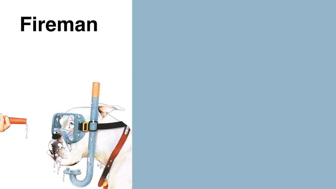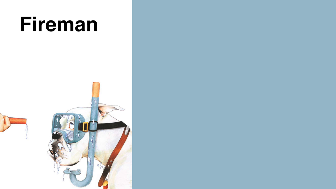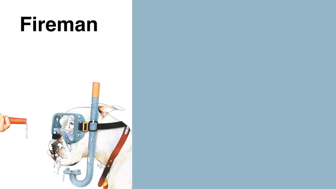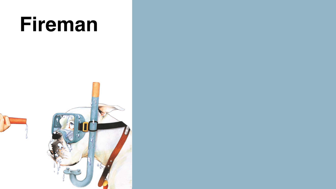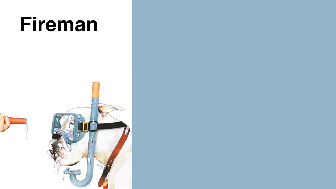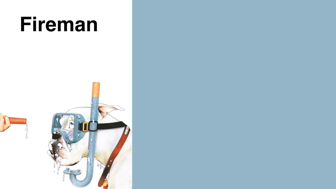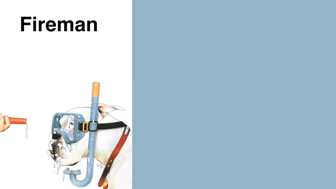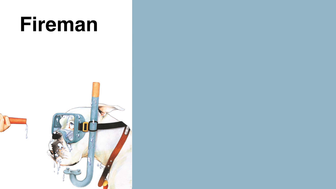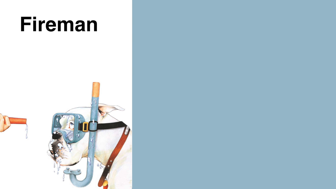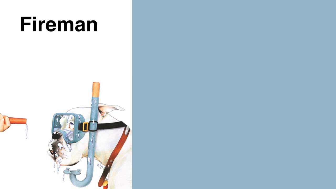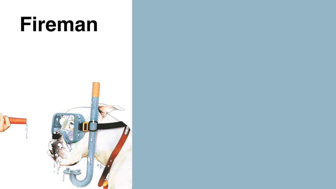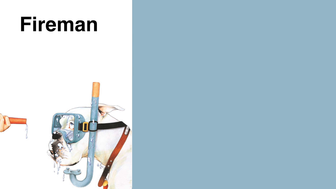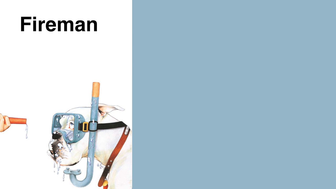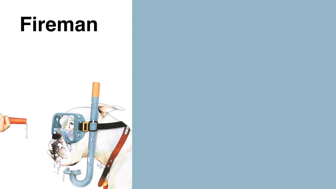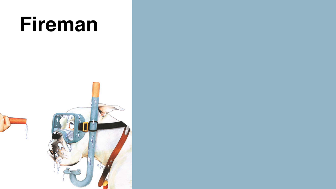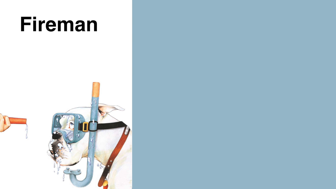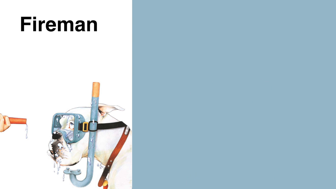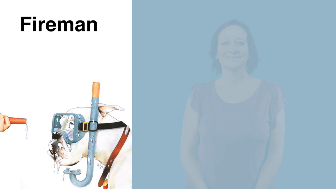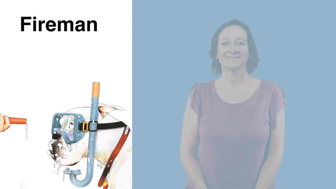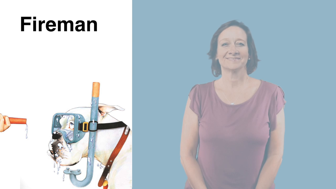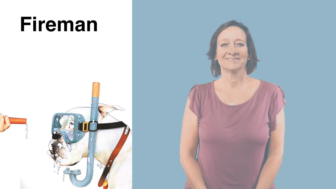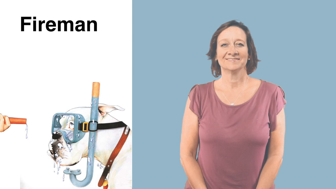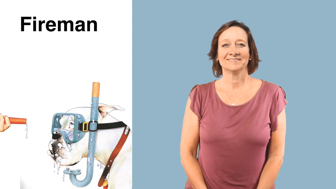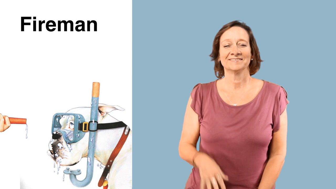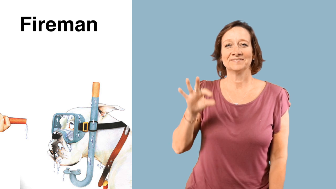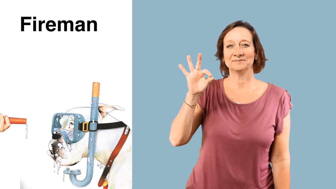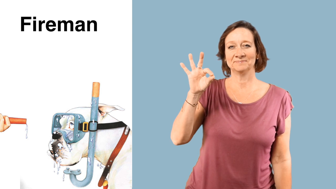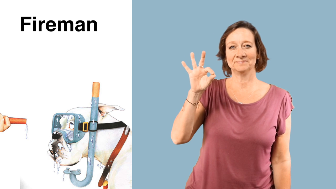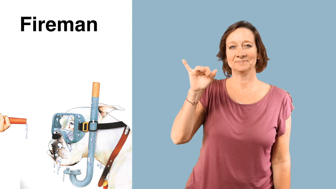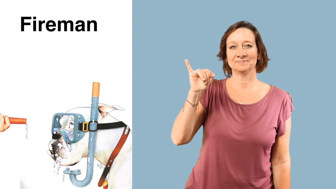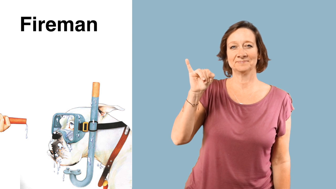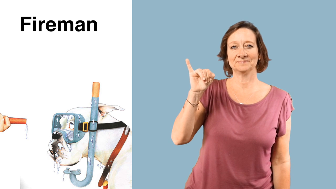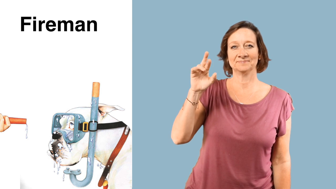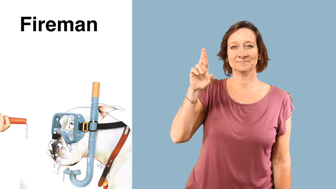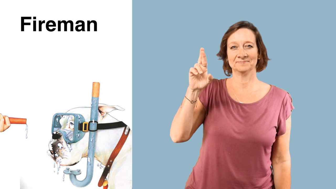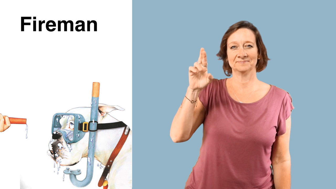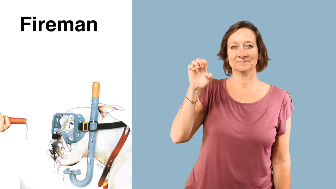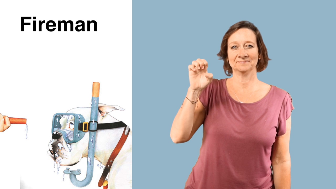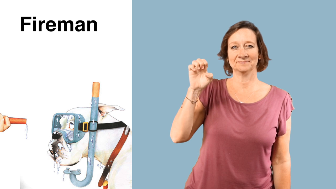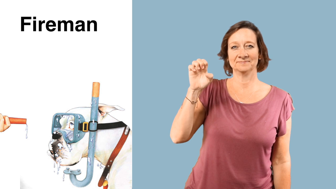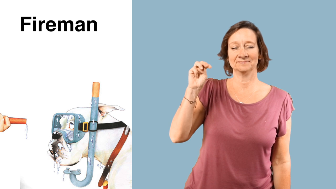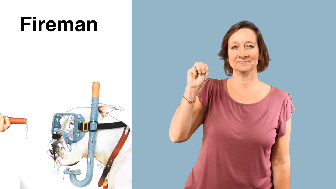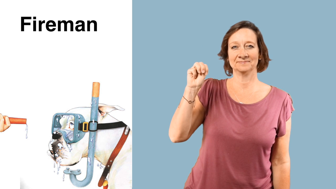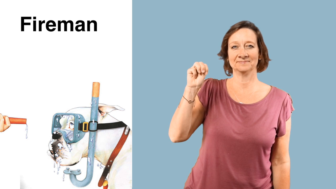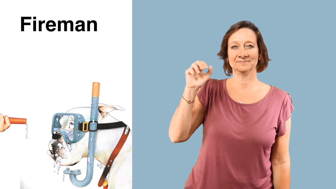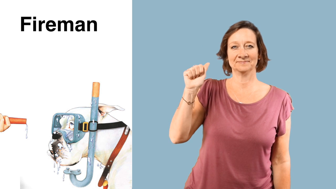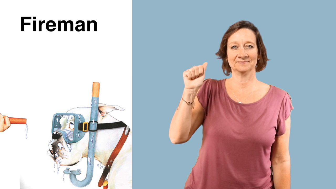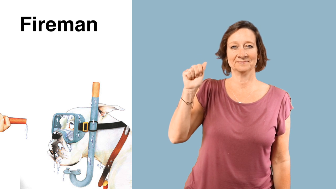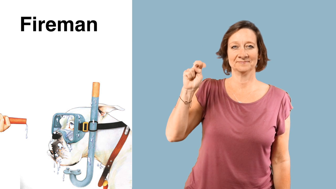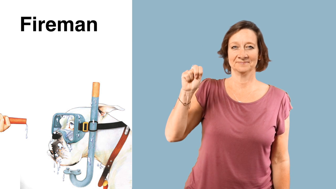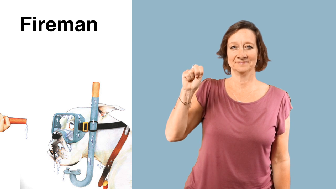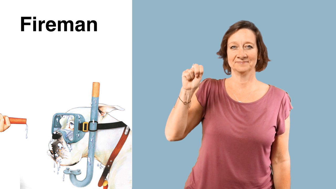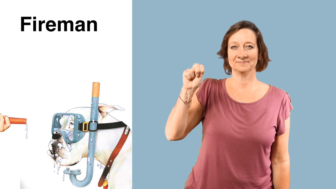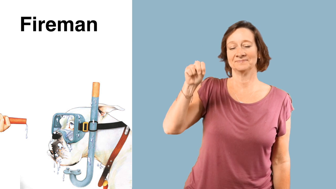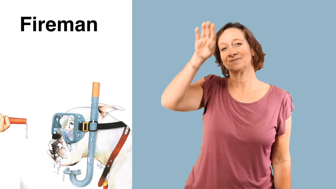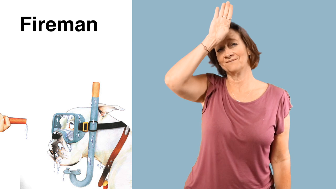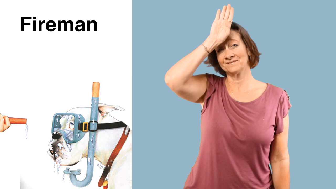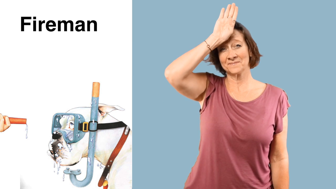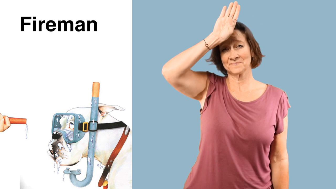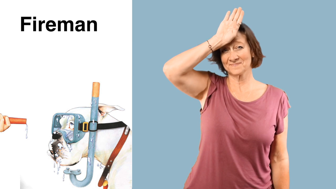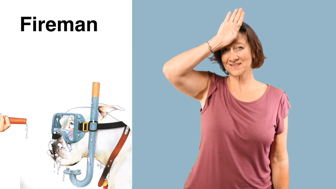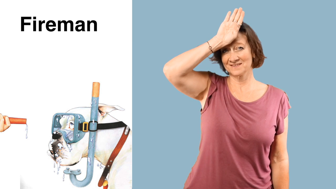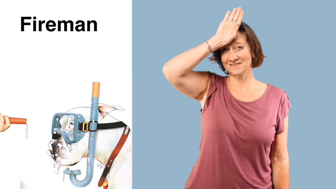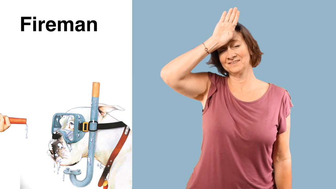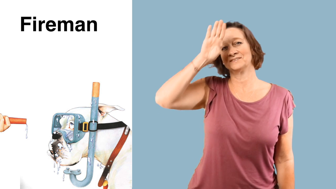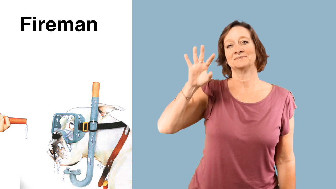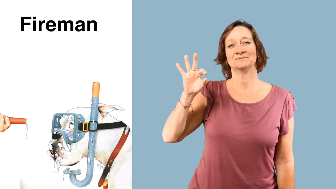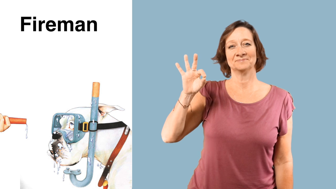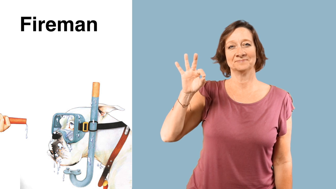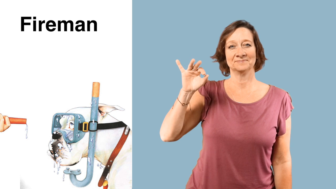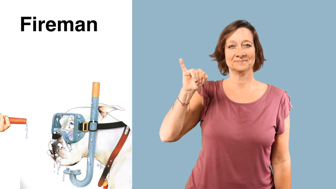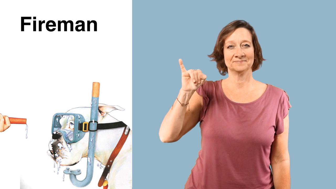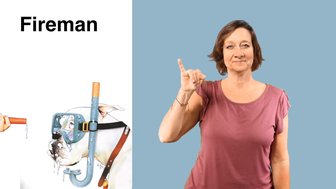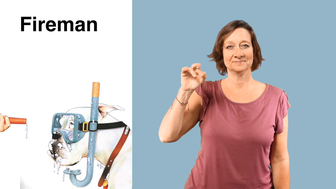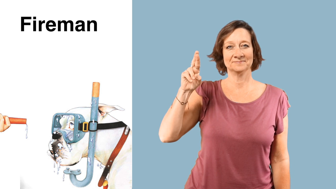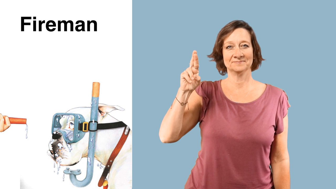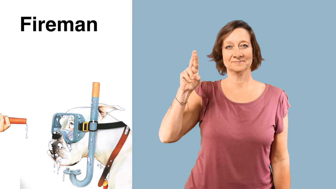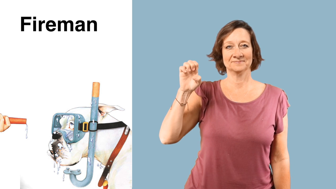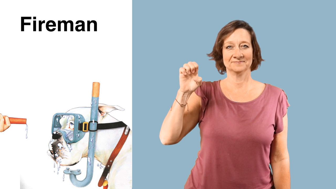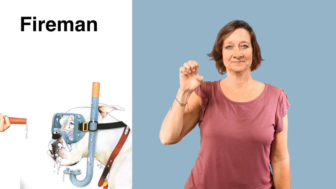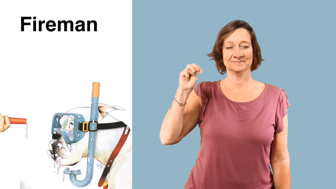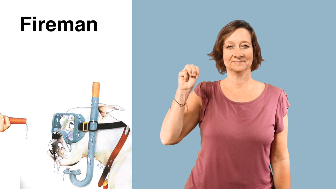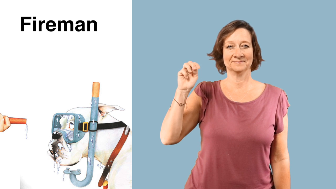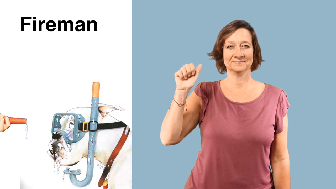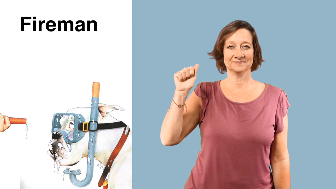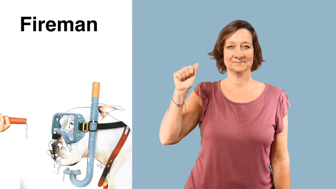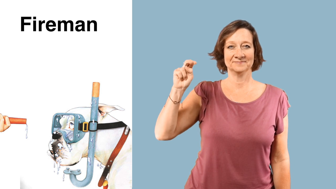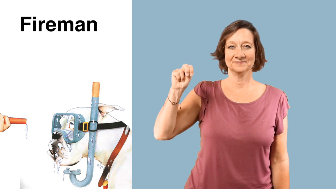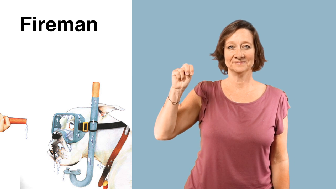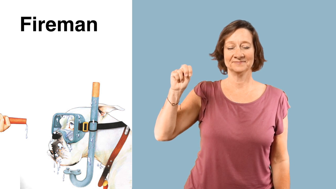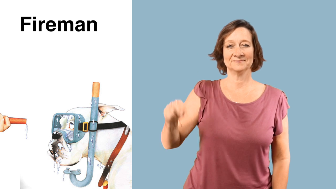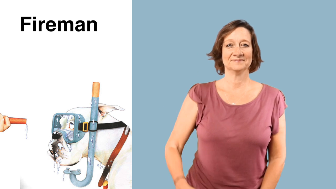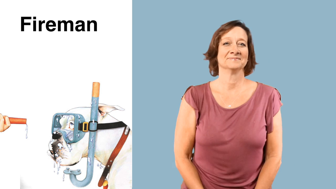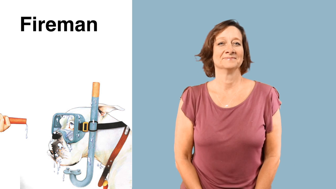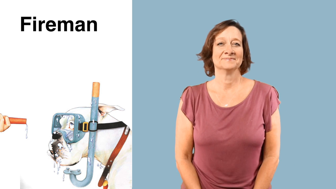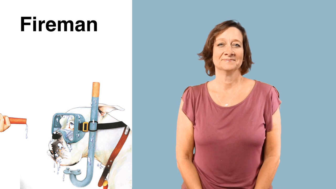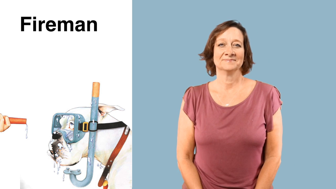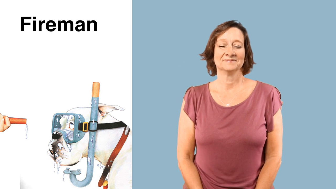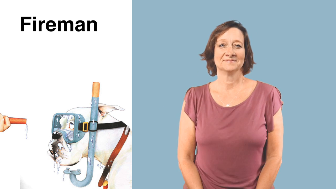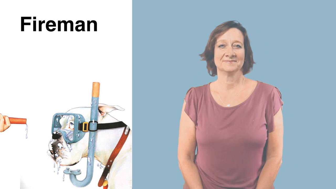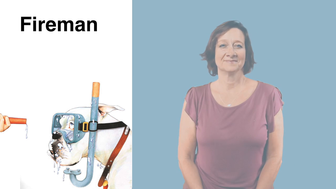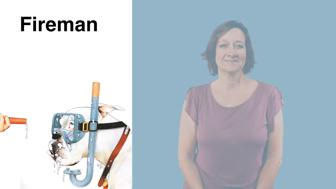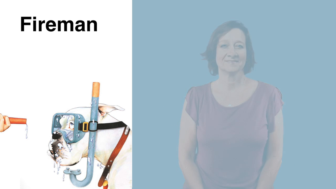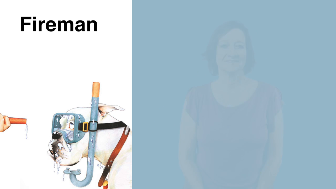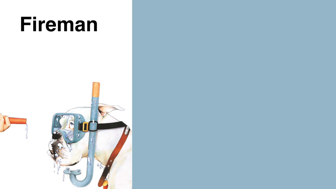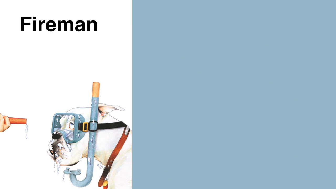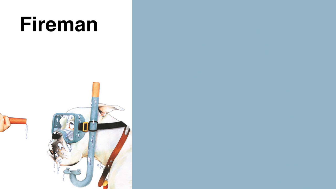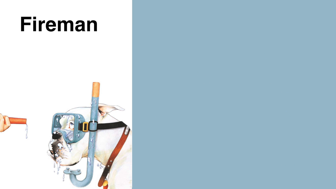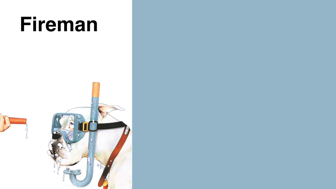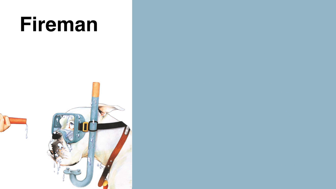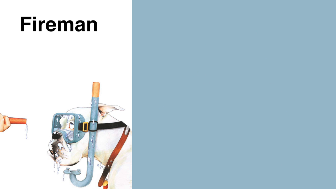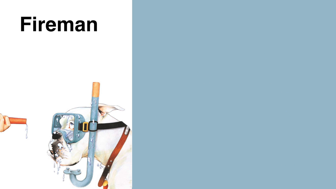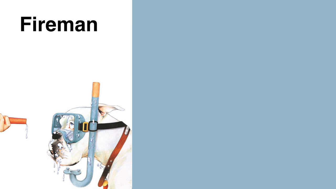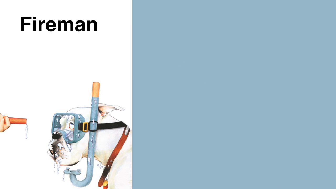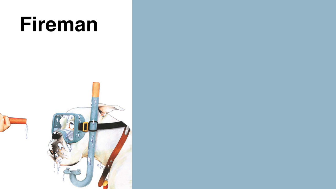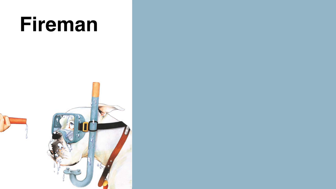Fireman